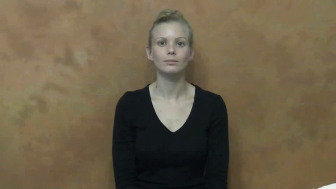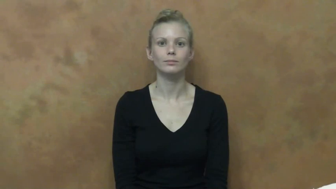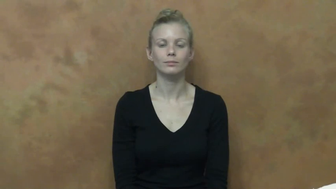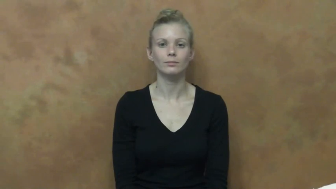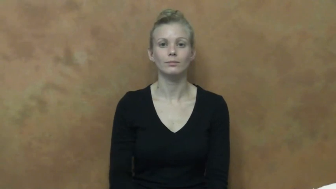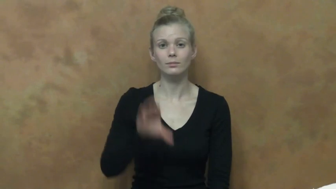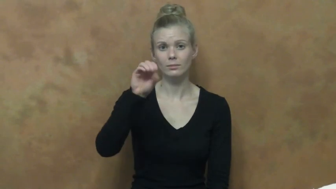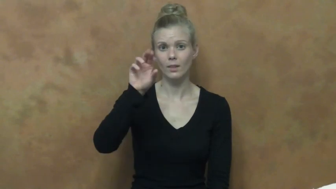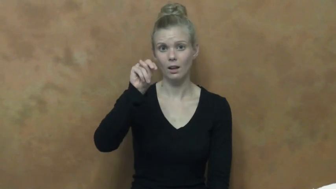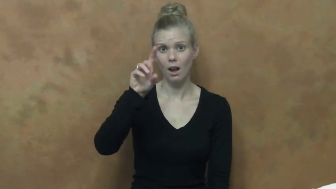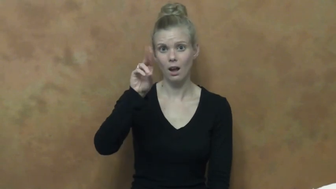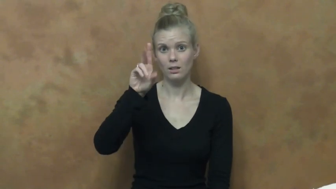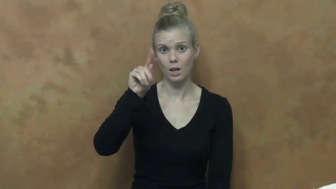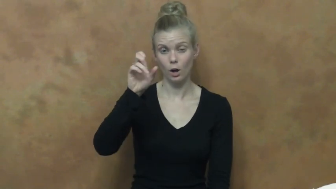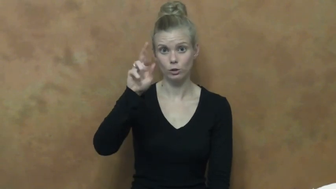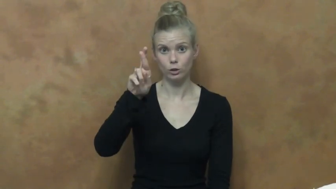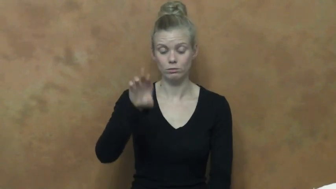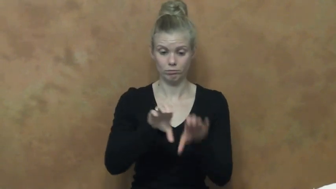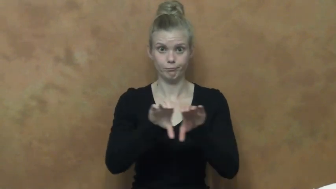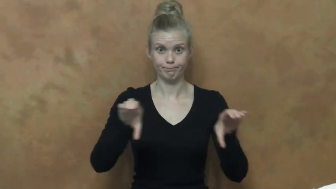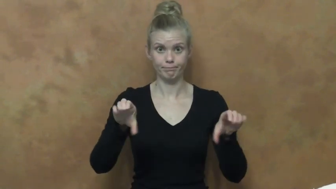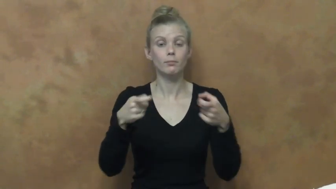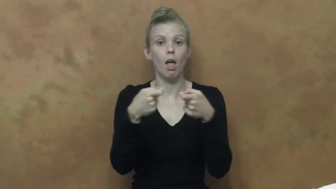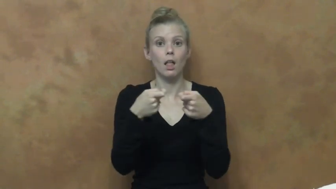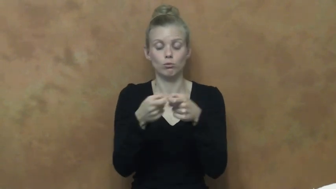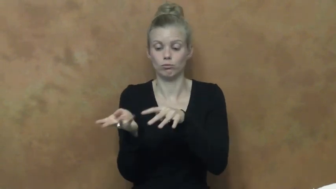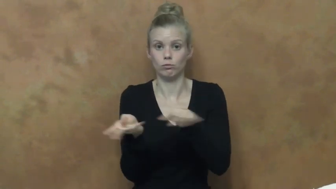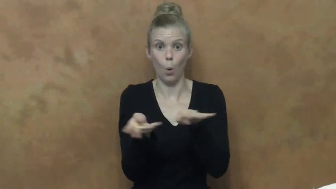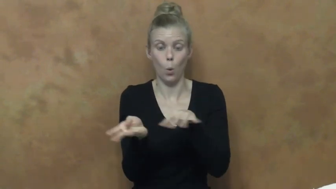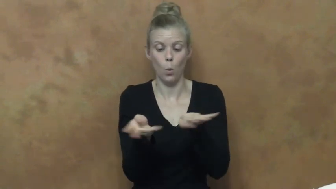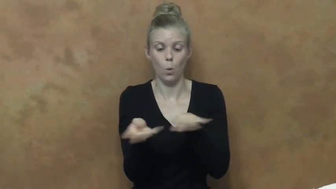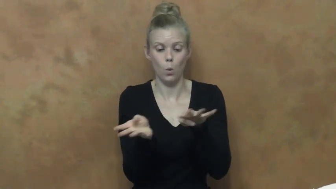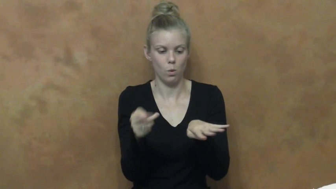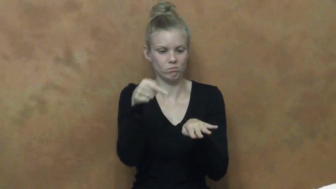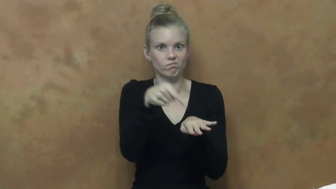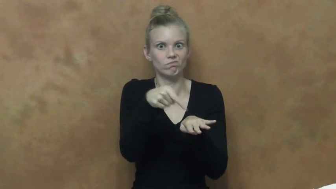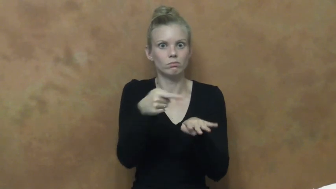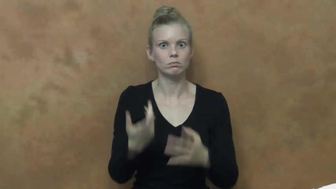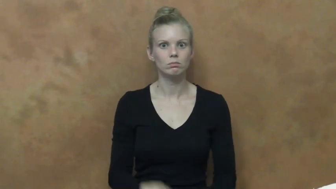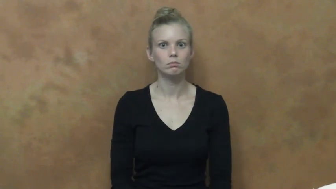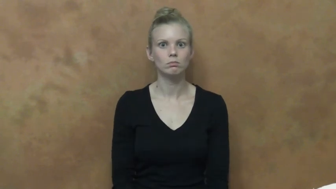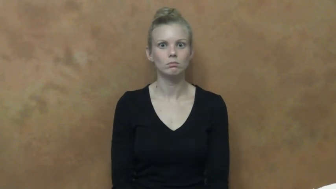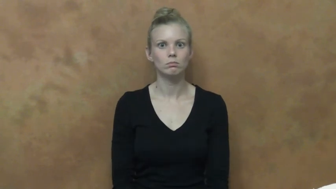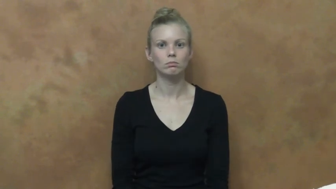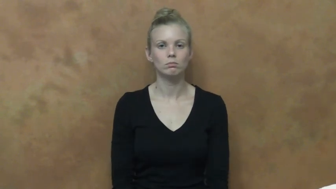electric current